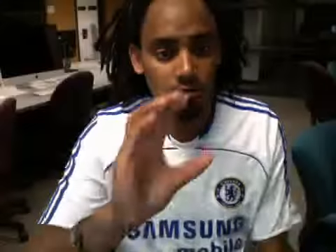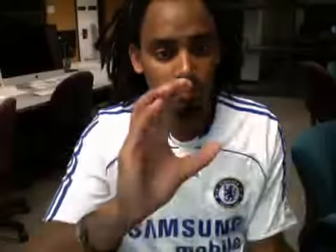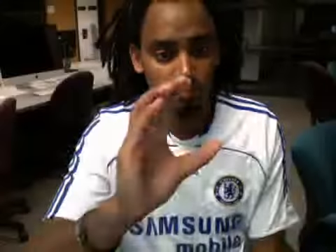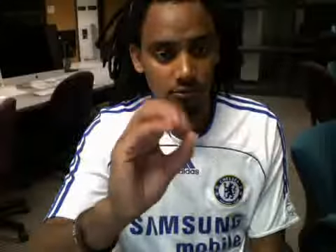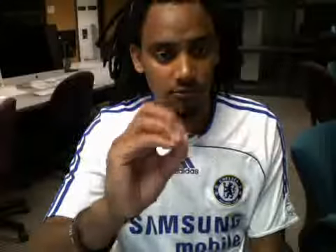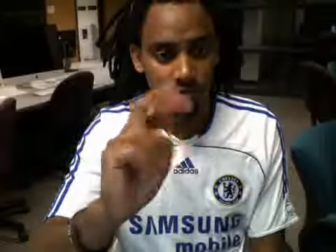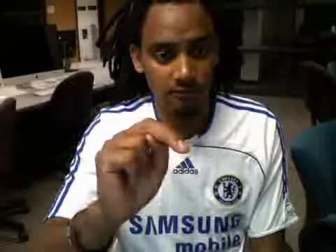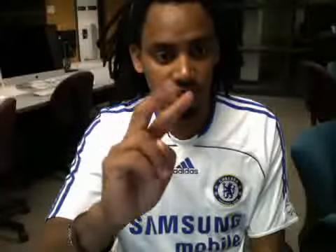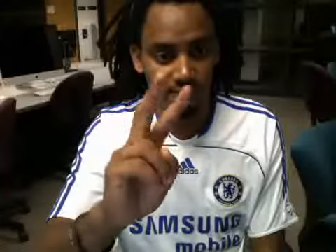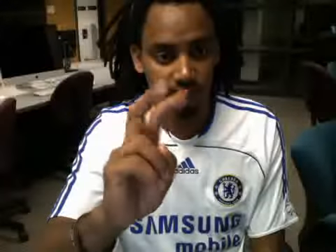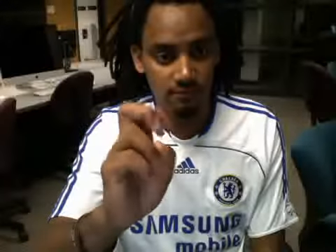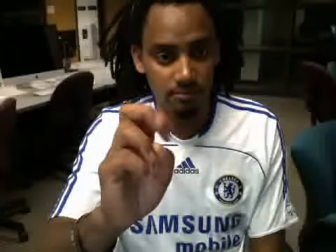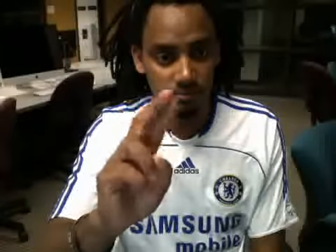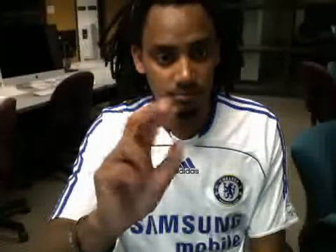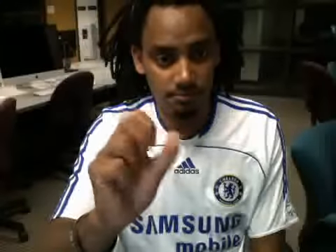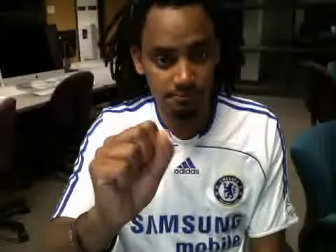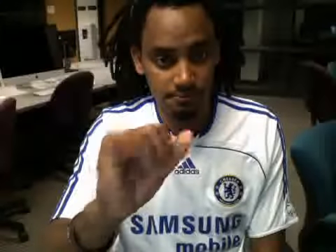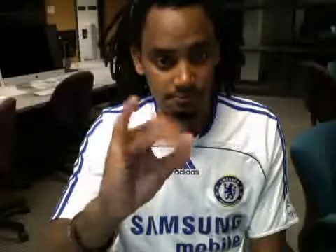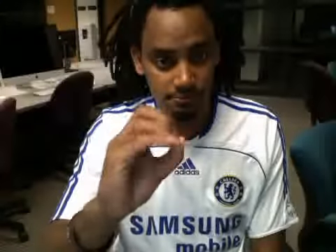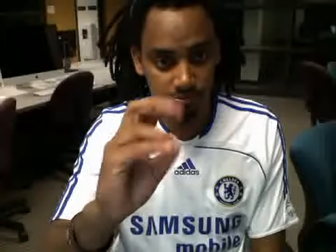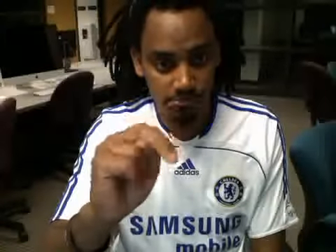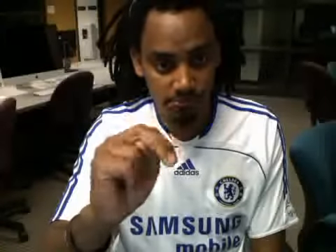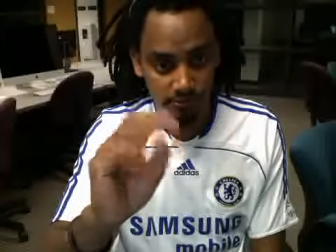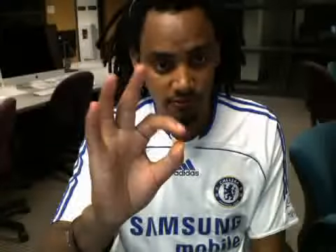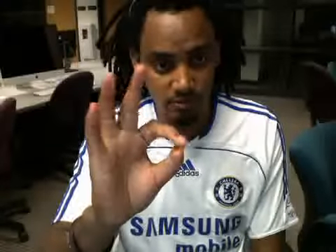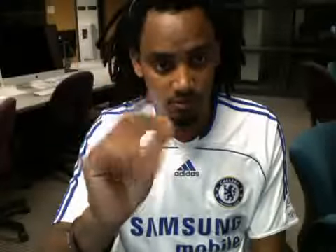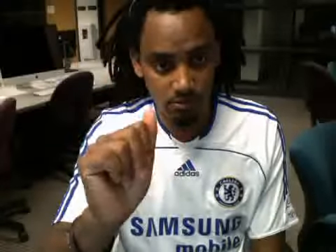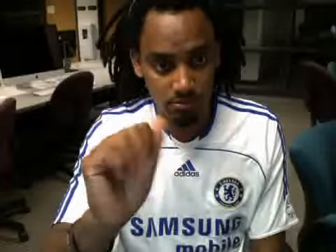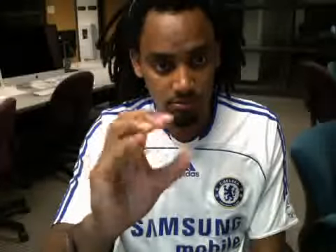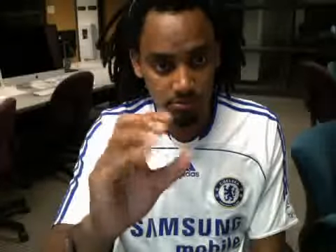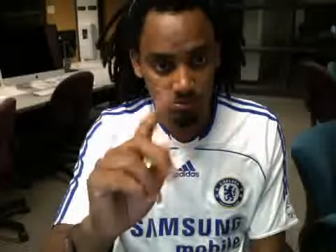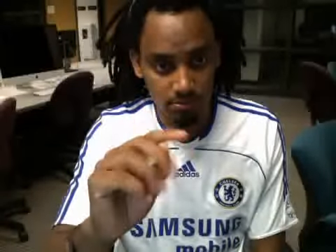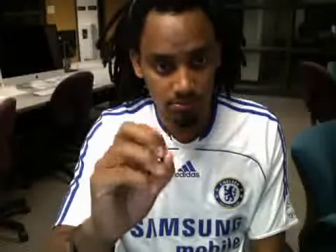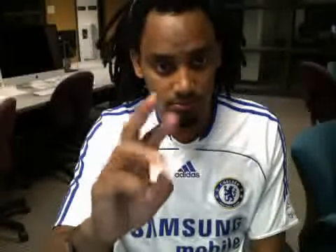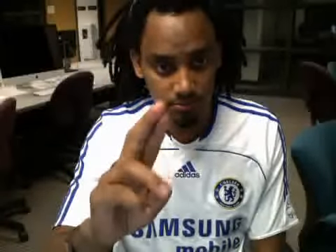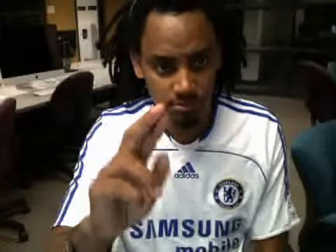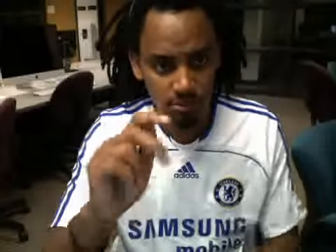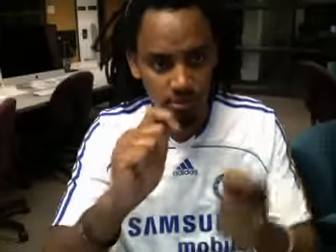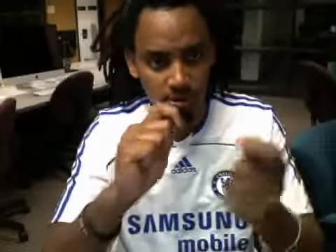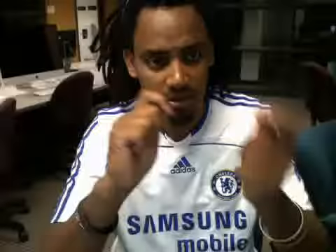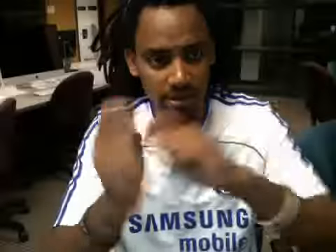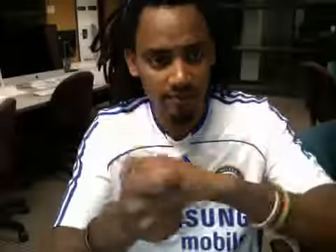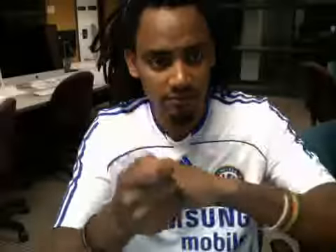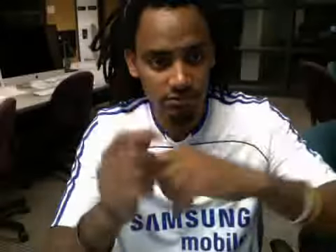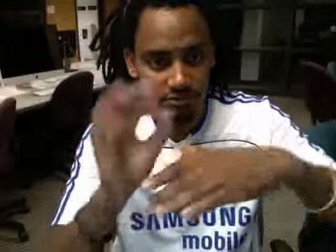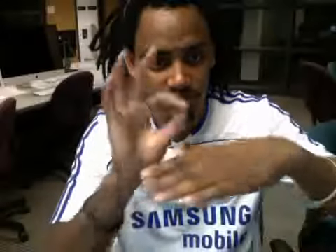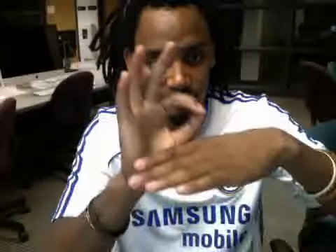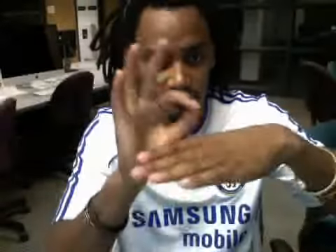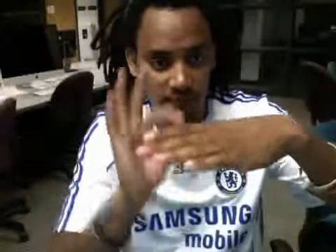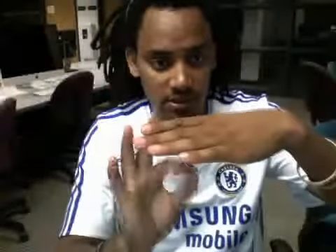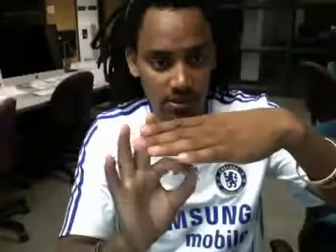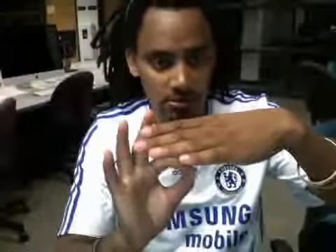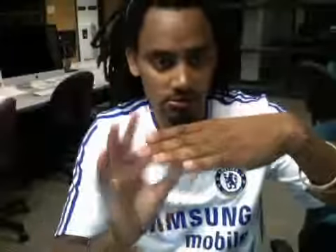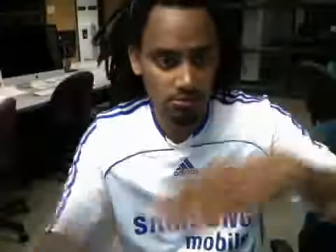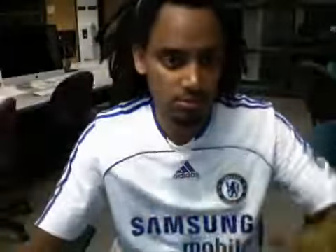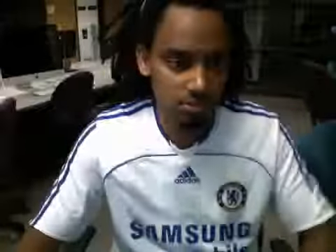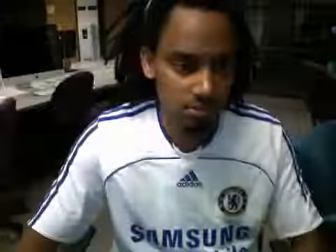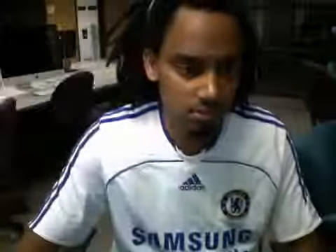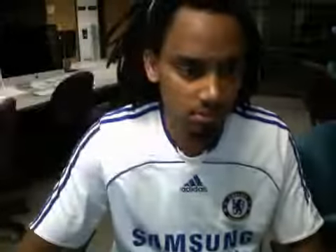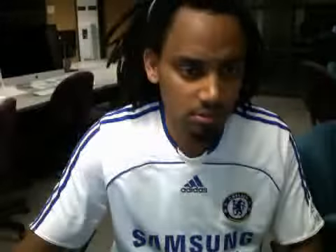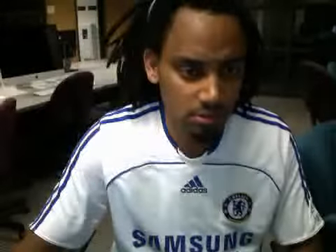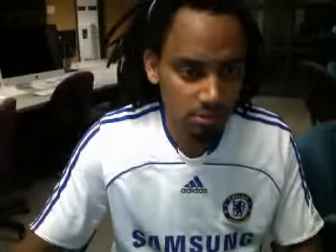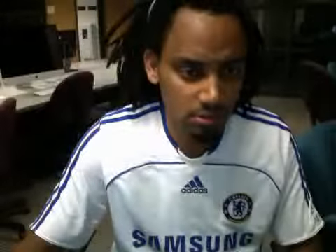Conversion Factor